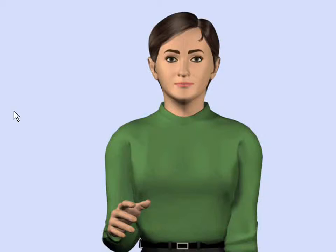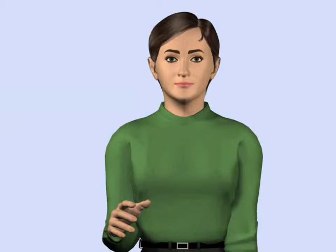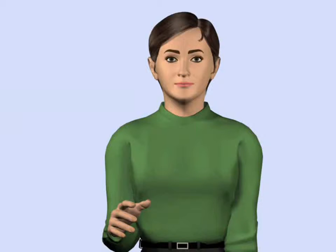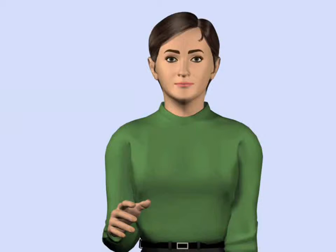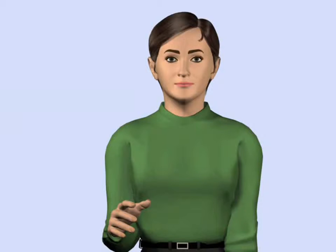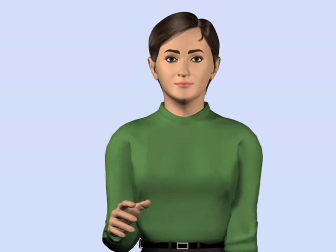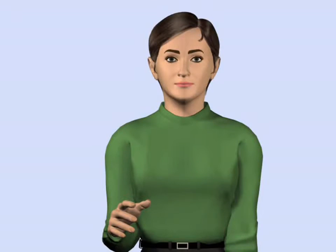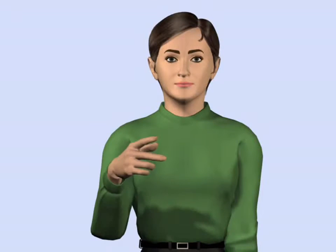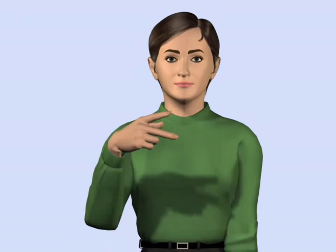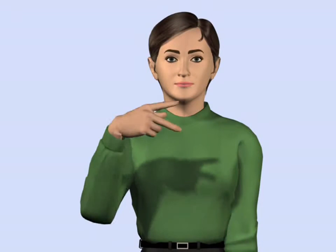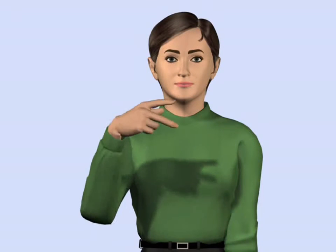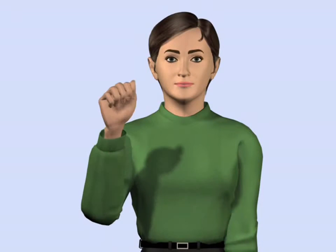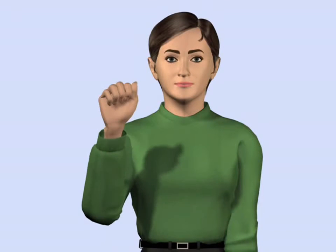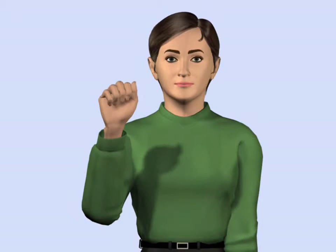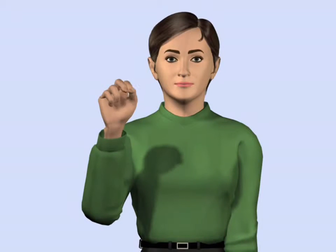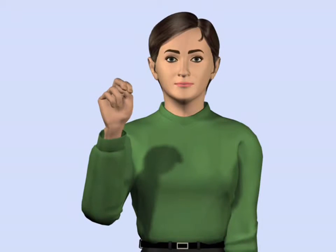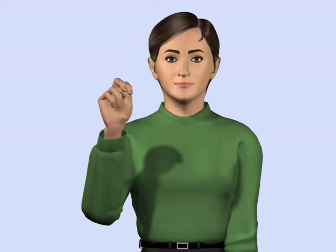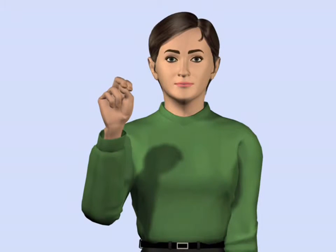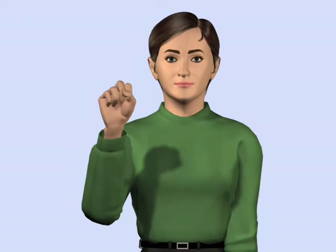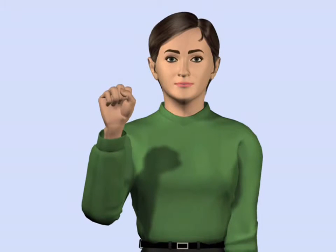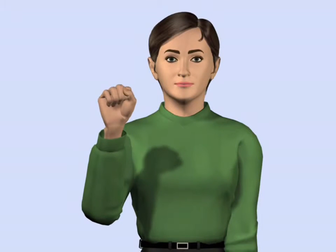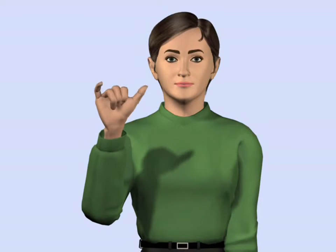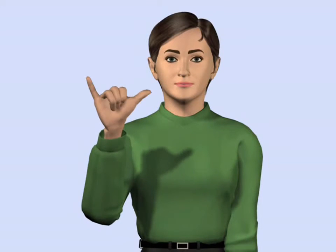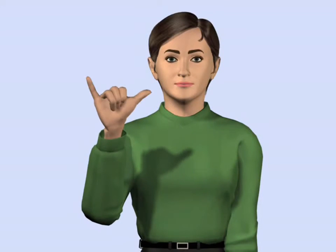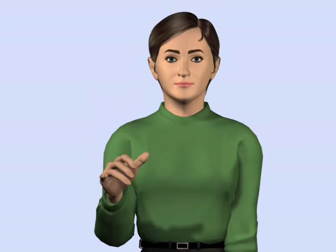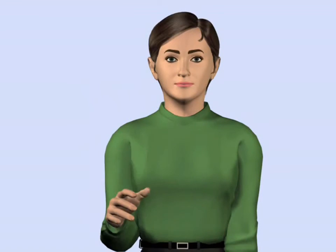pansy